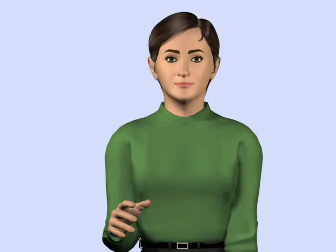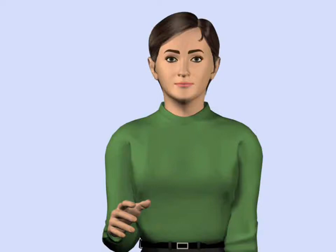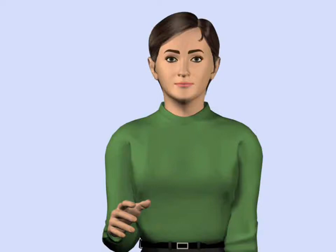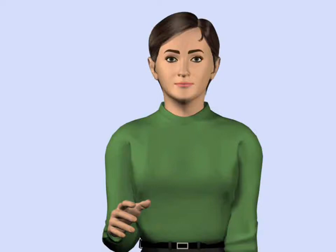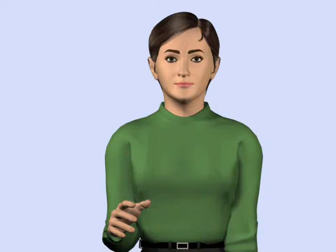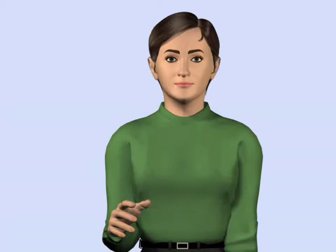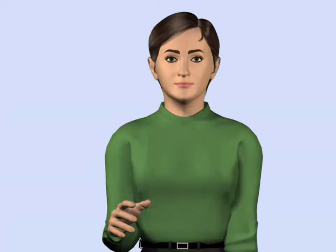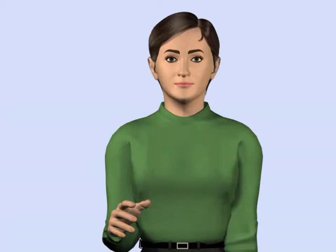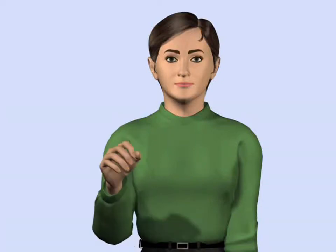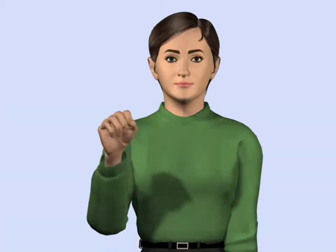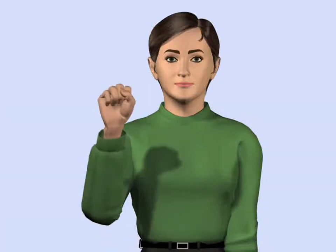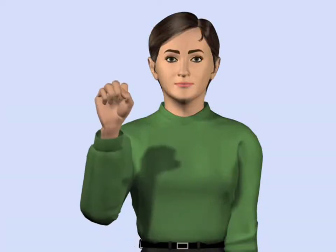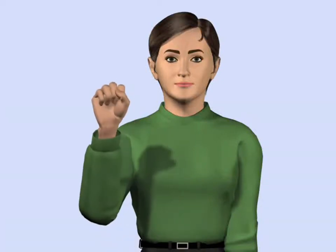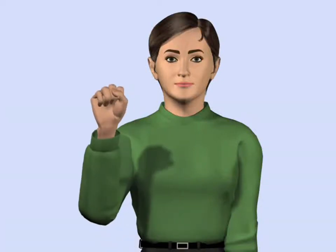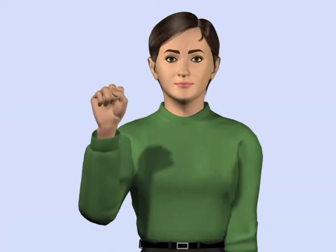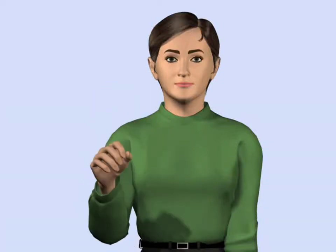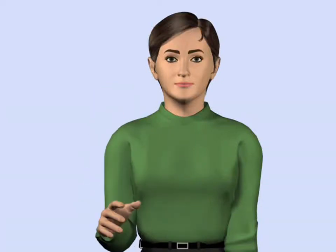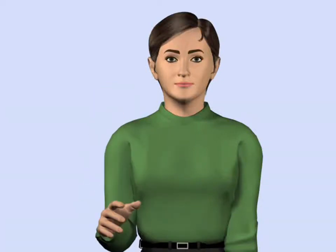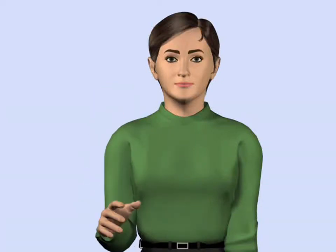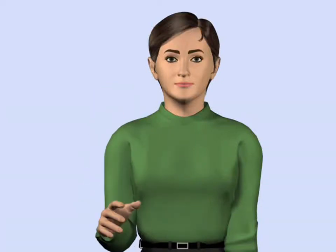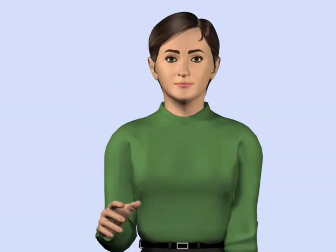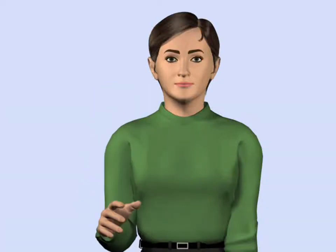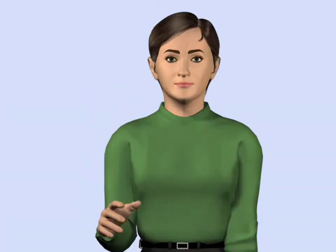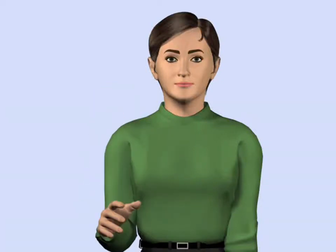shortstop